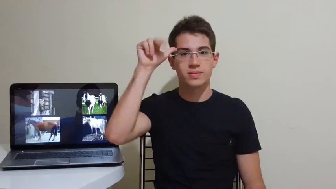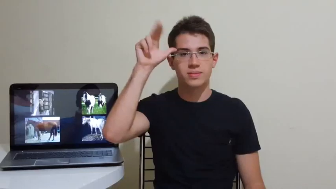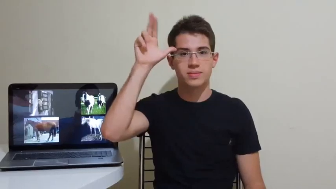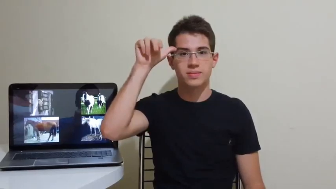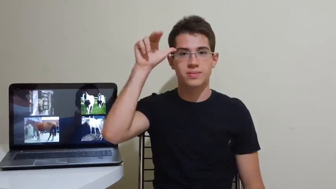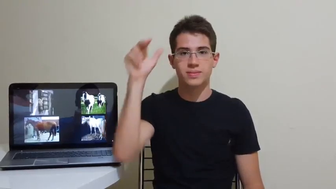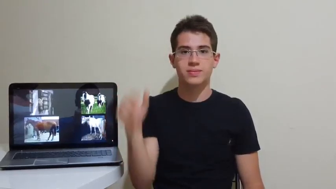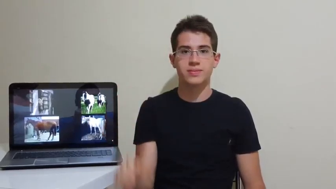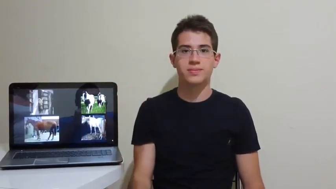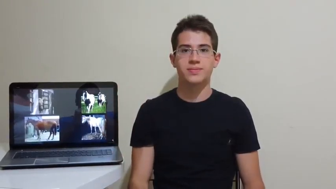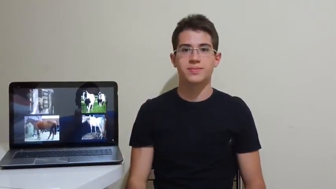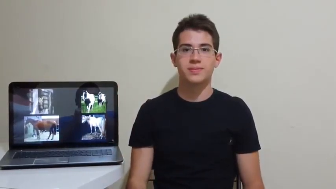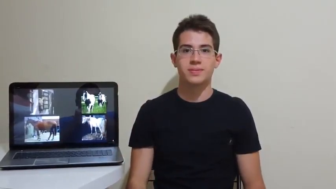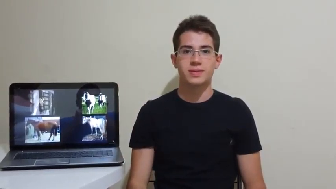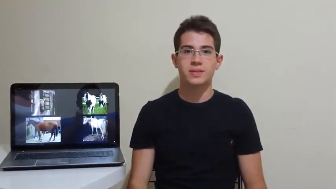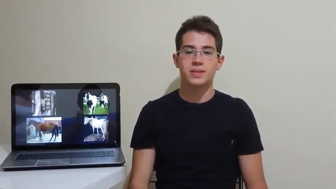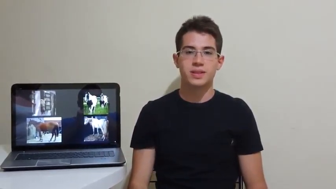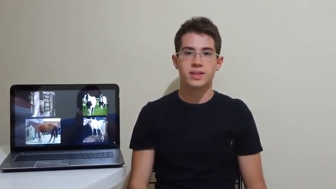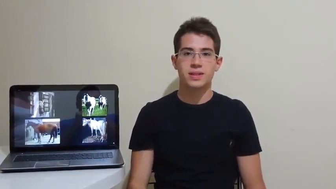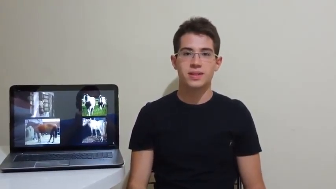horse